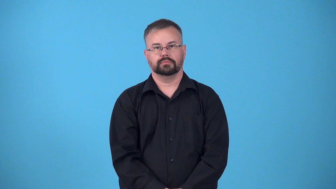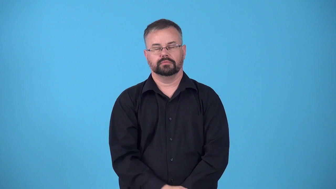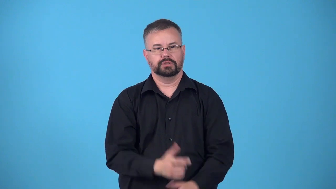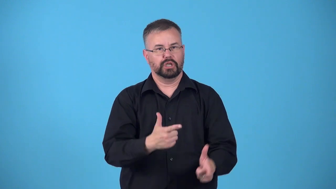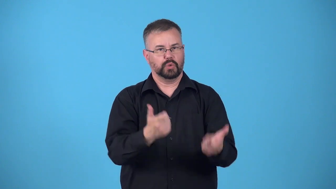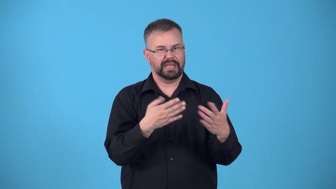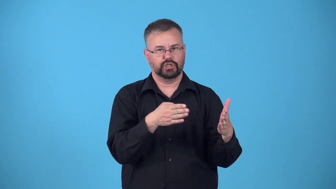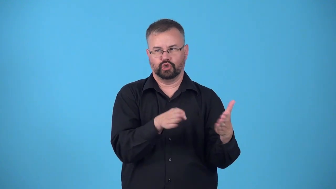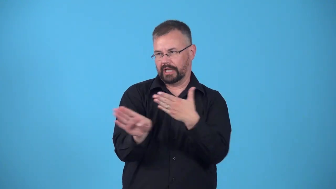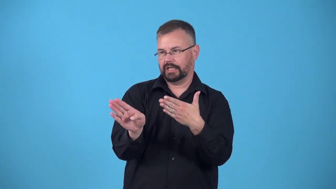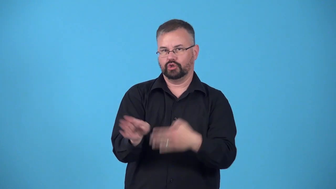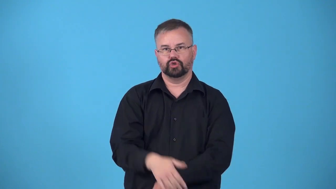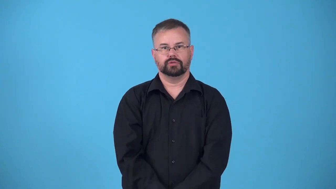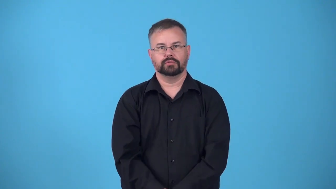veer-change